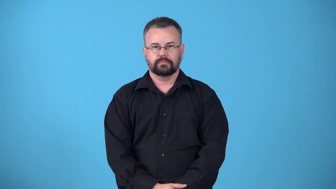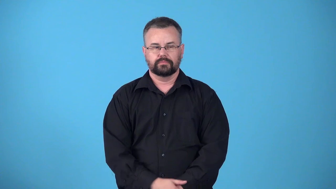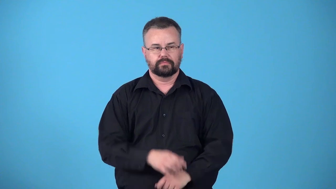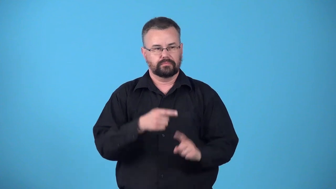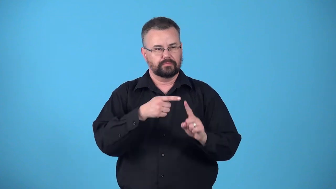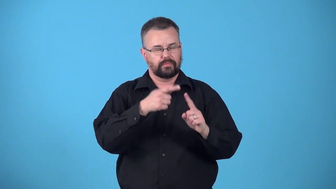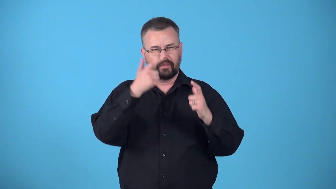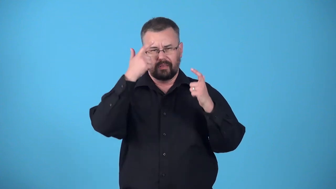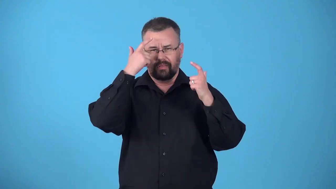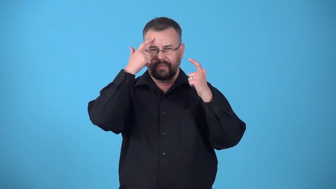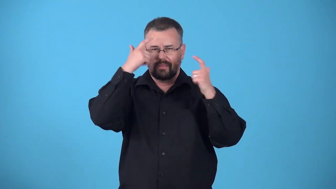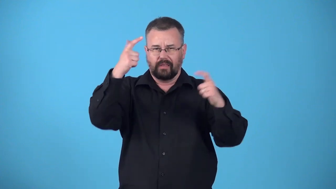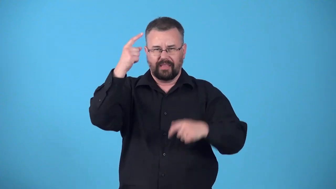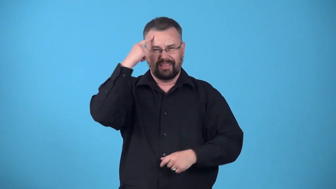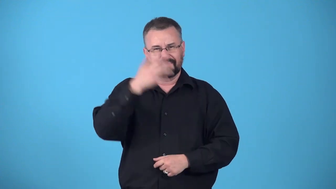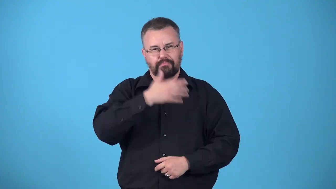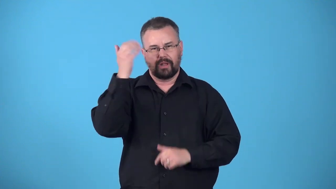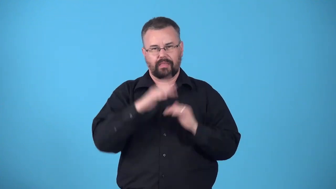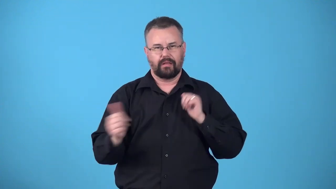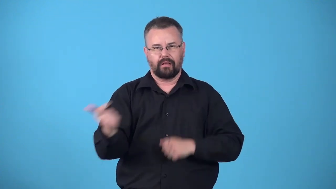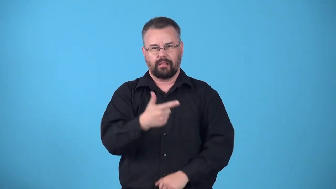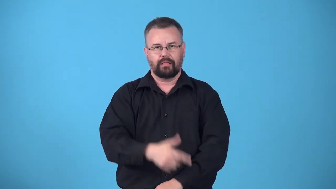cock of the walk